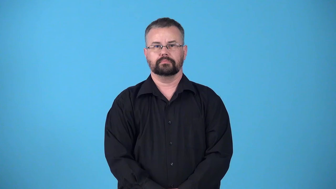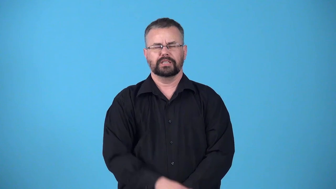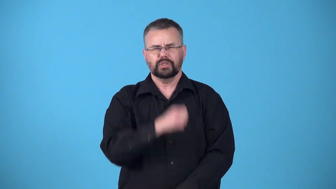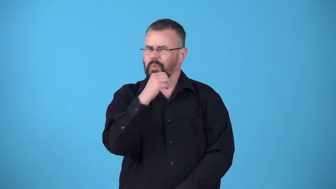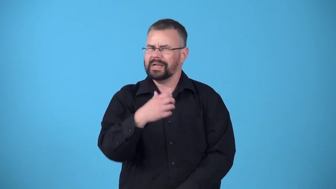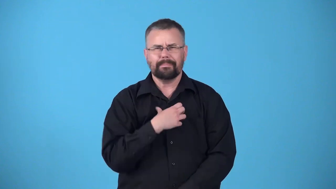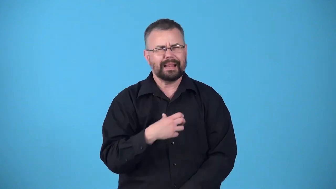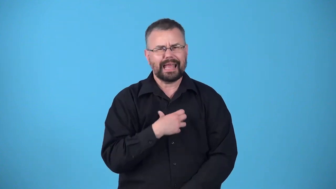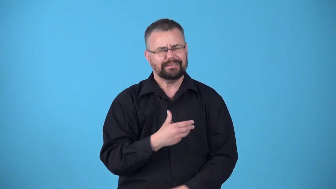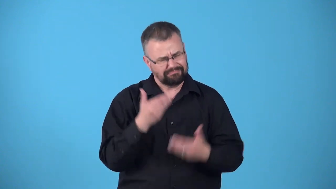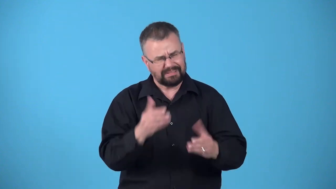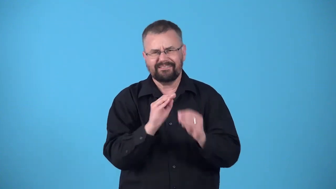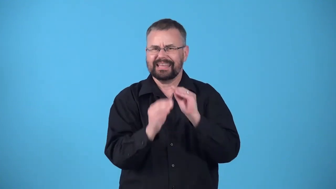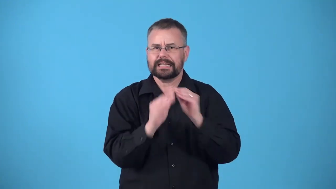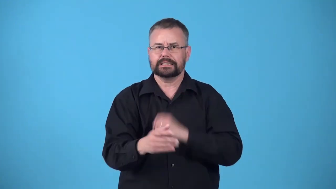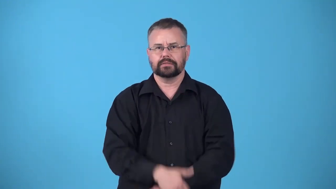better light a candle than curse the darkness